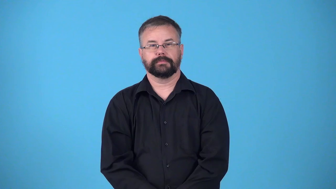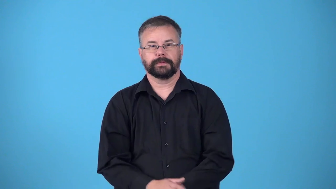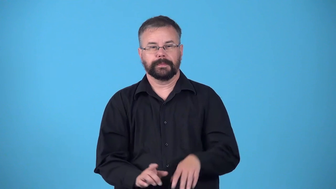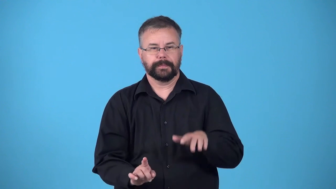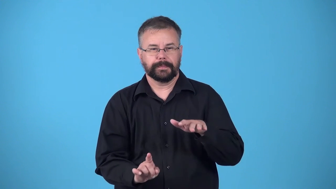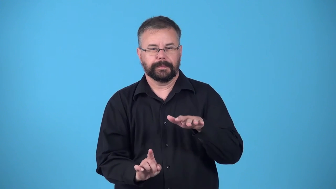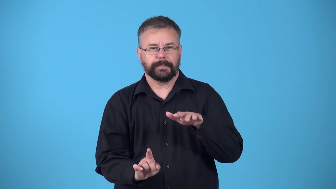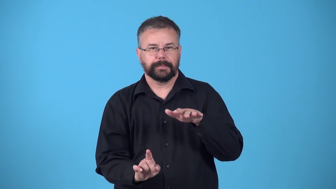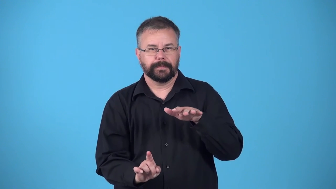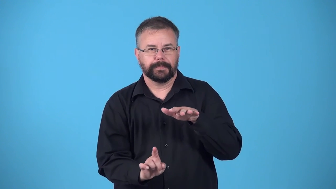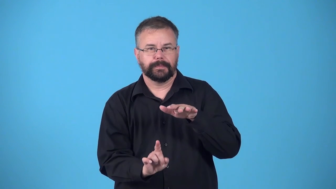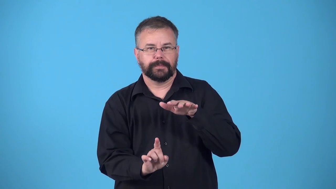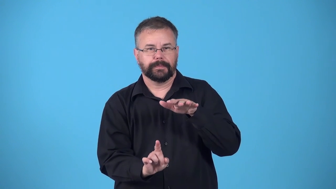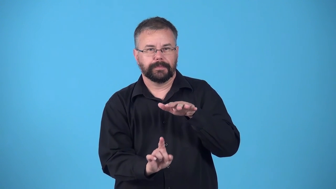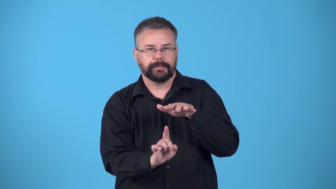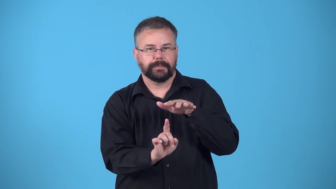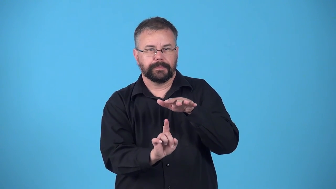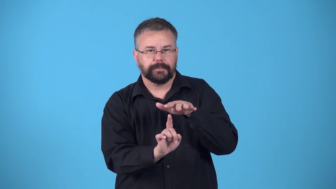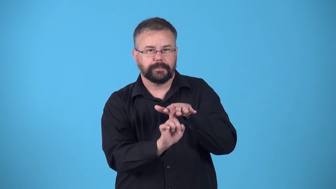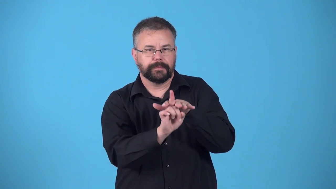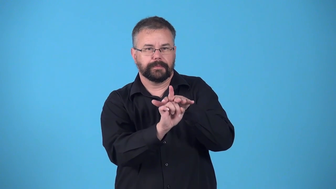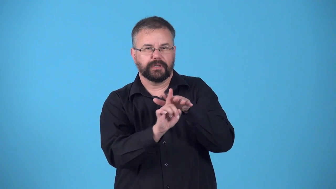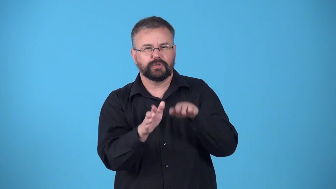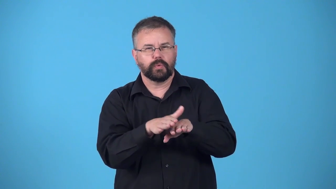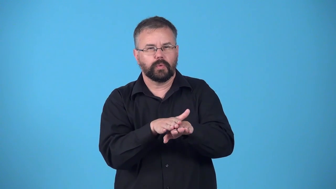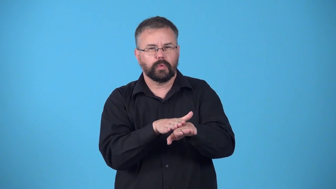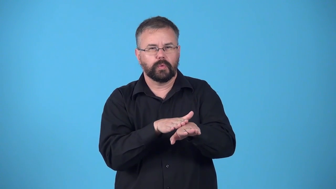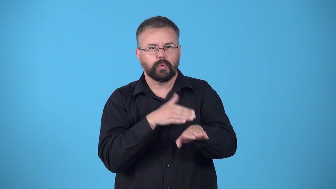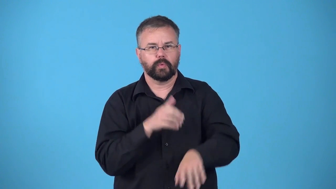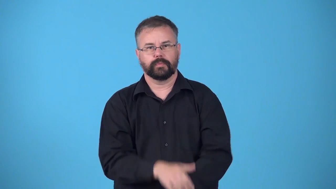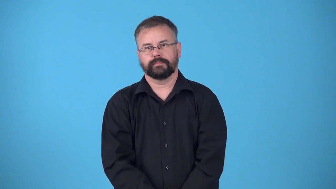creep in